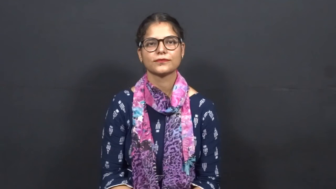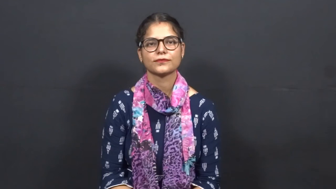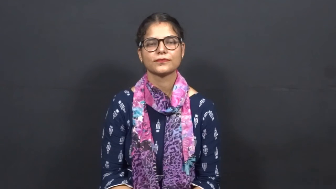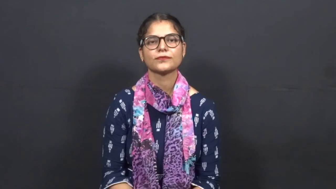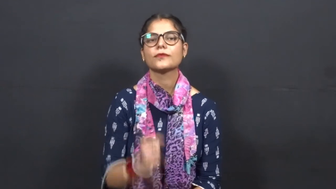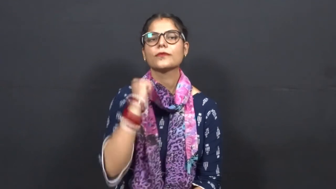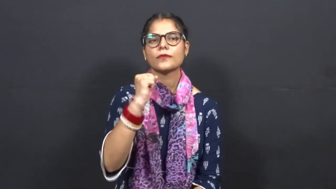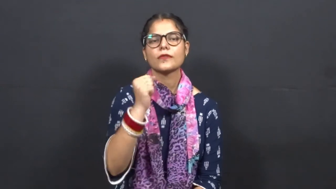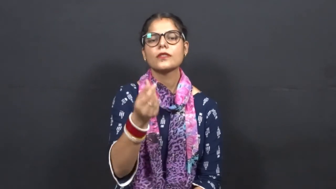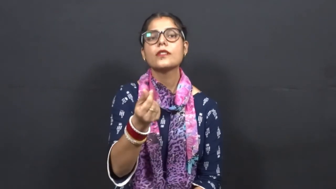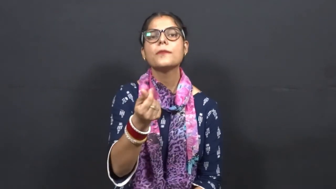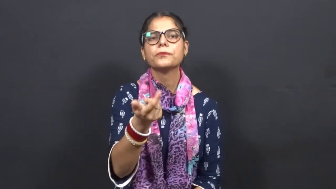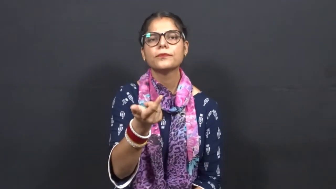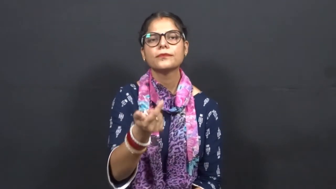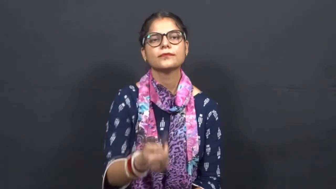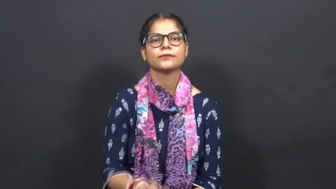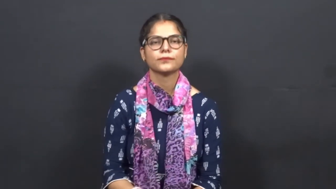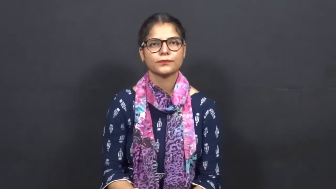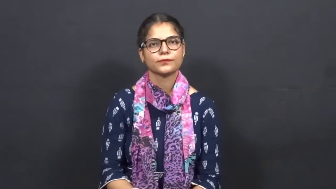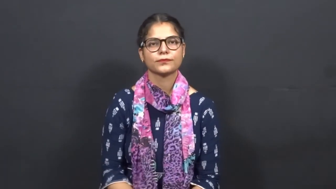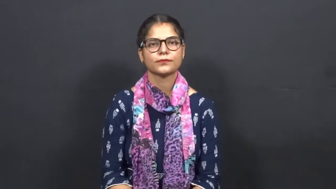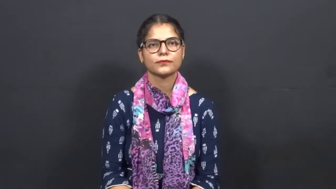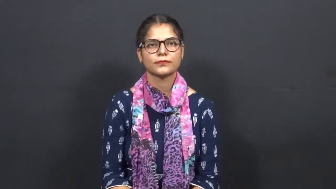How much